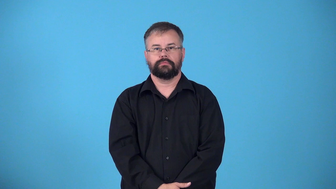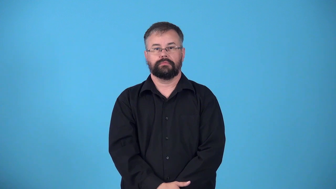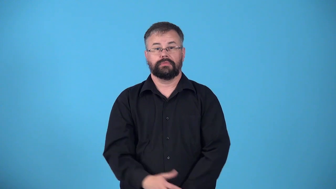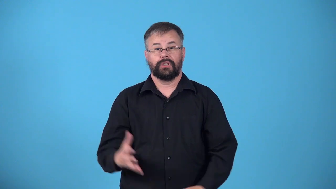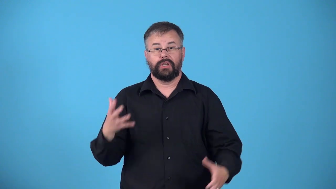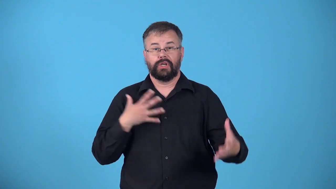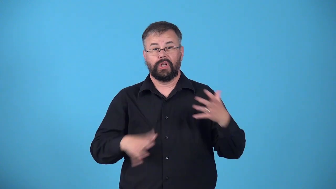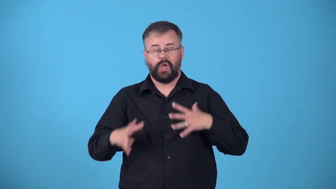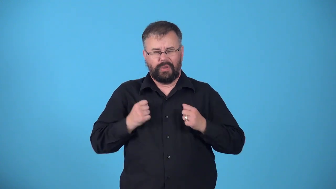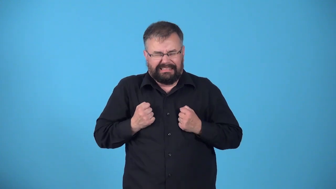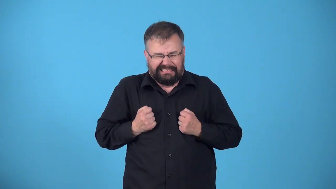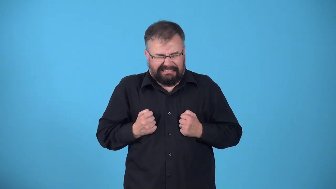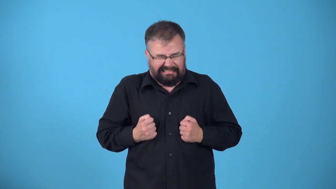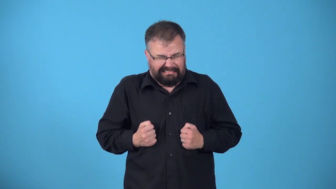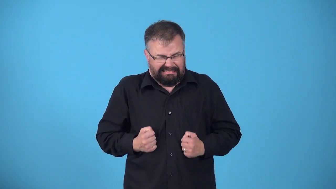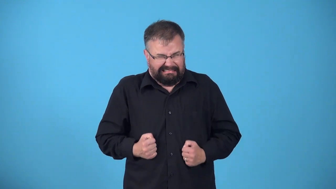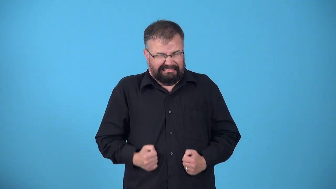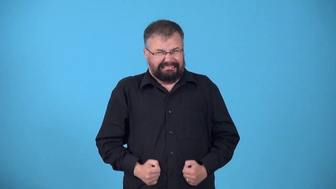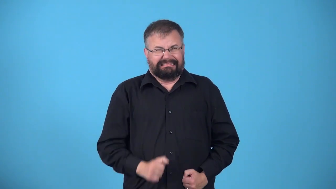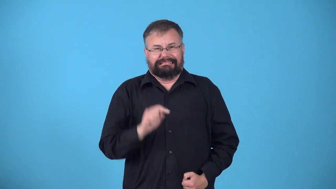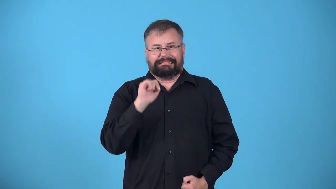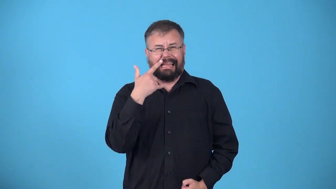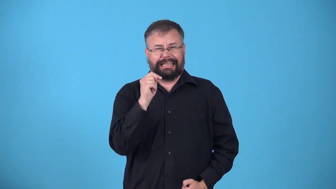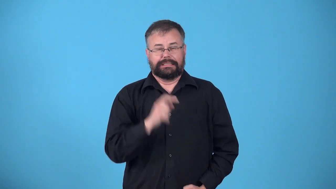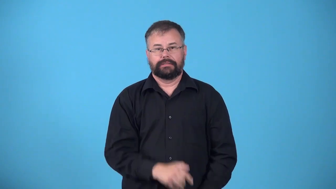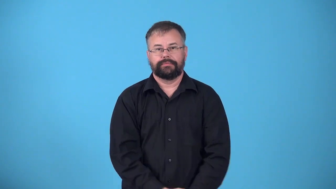hug-tight clothes